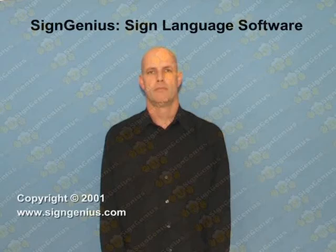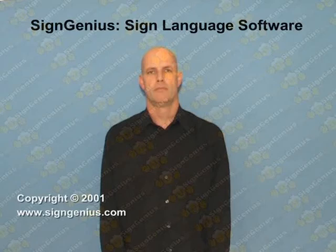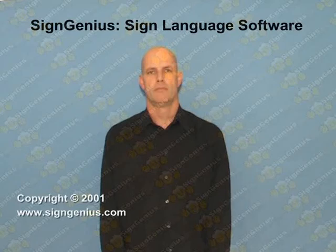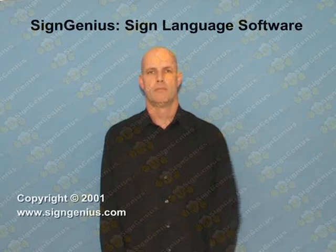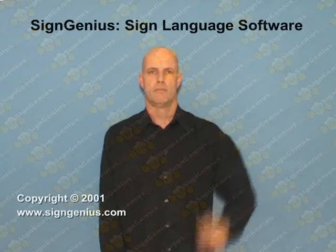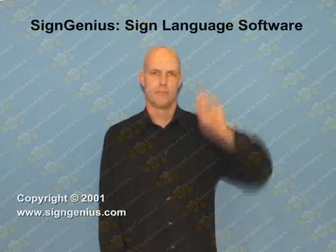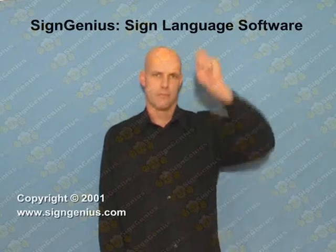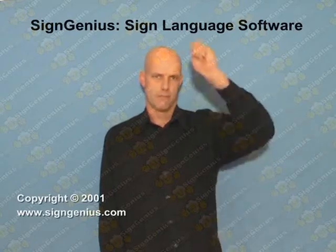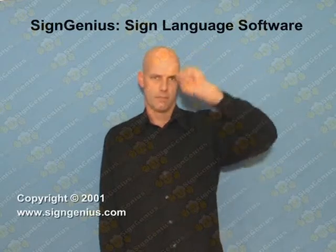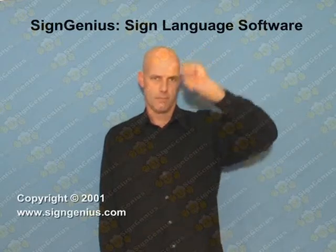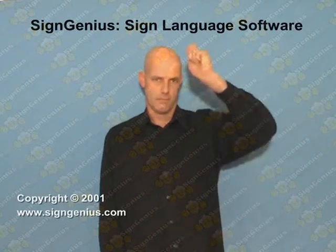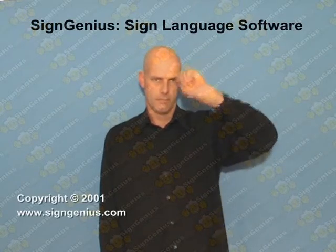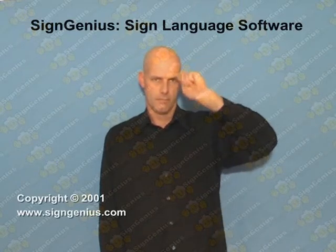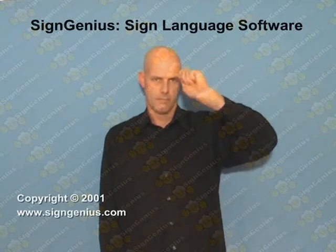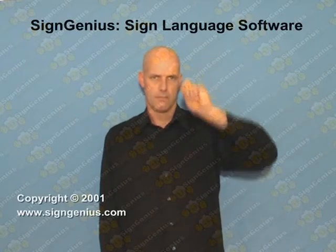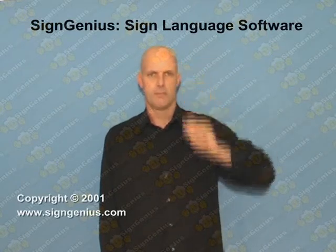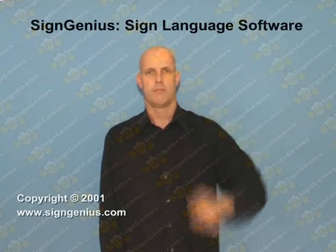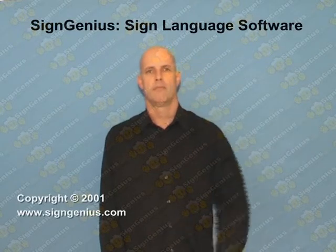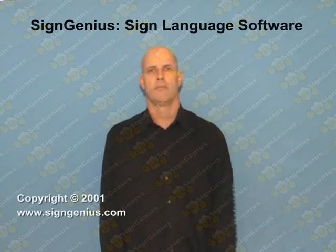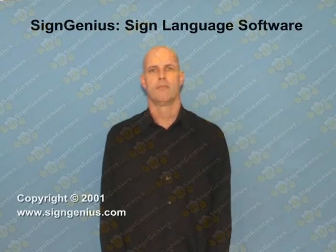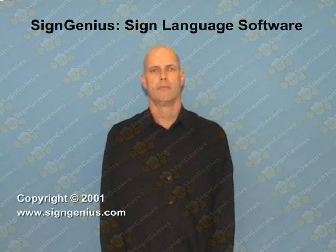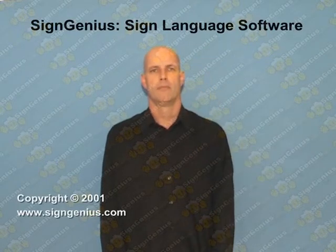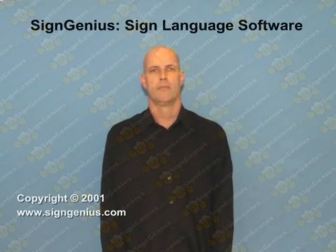CAP